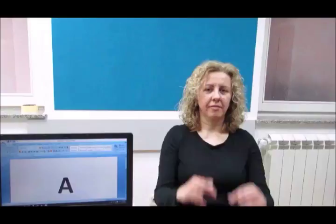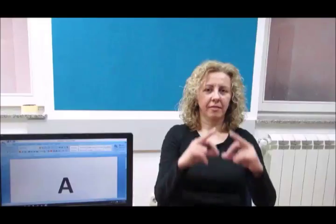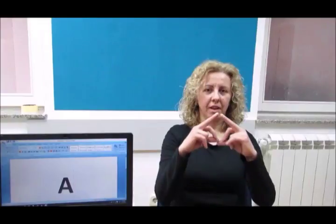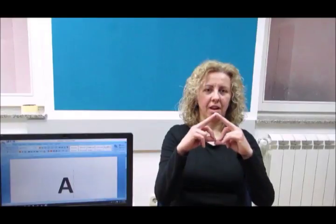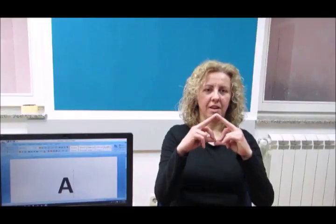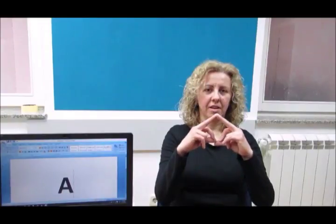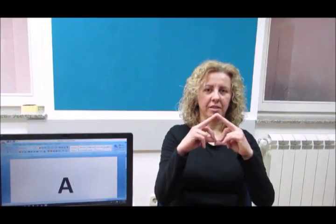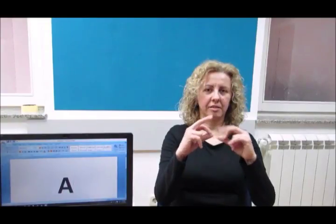lettera